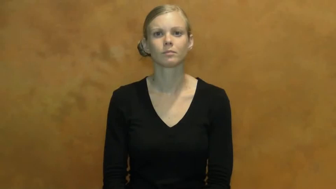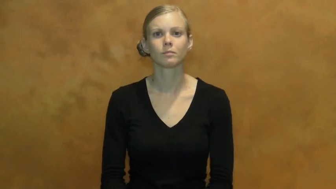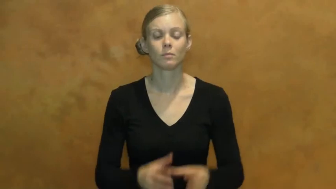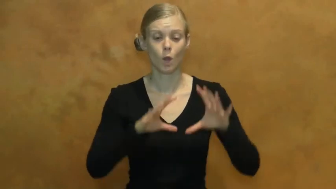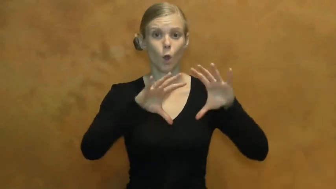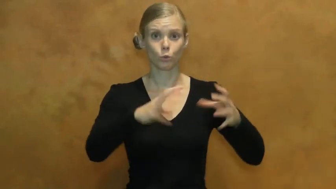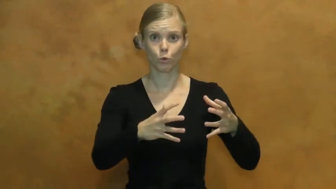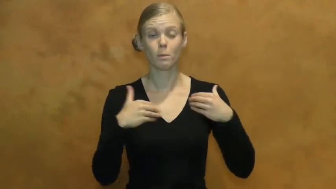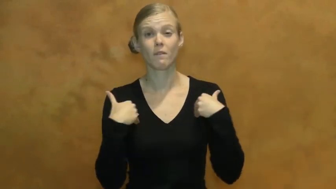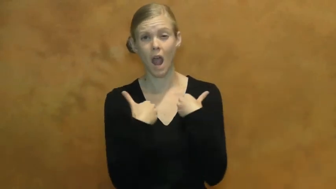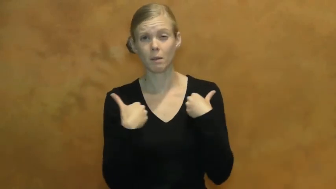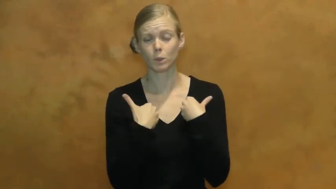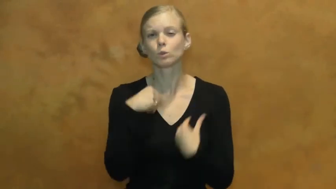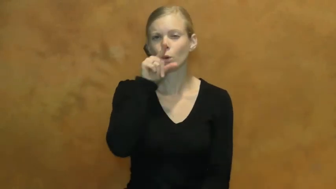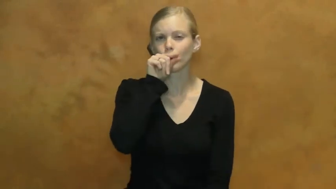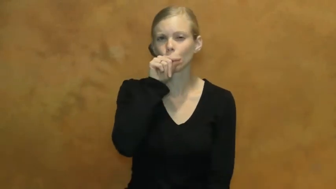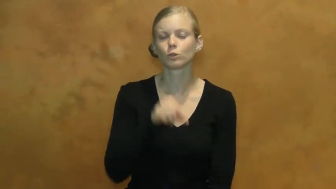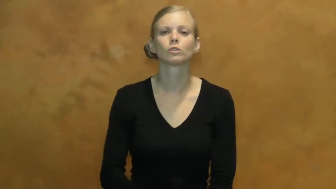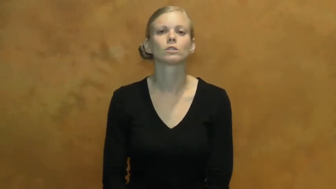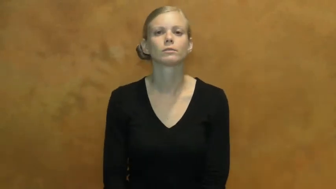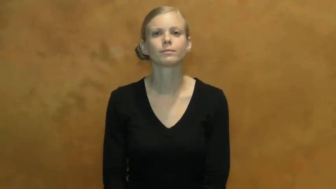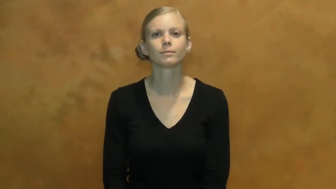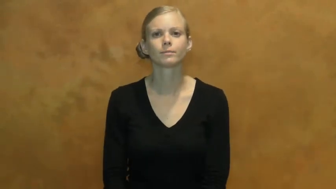flock